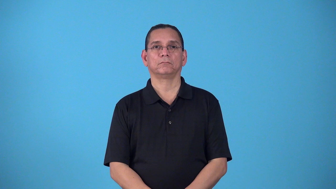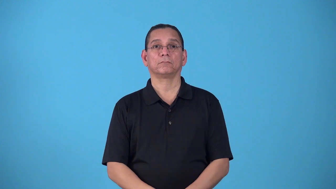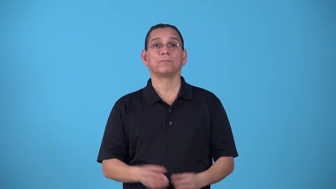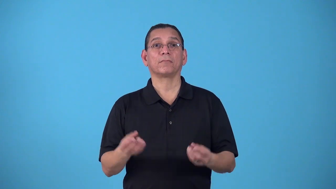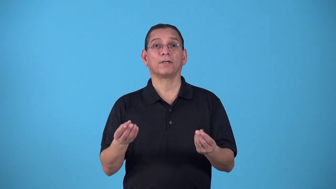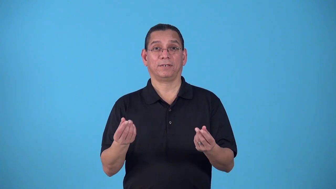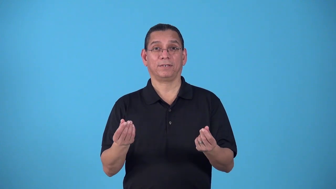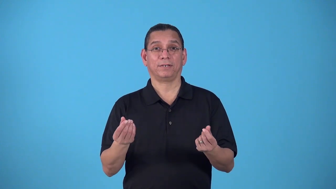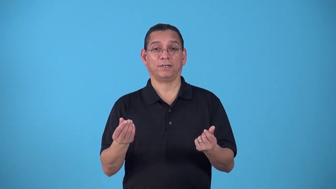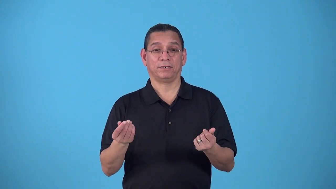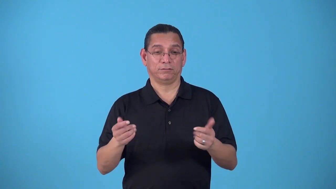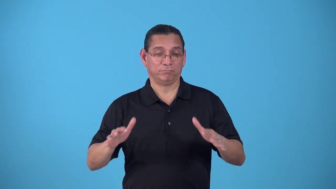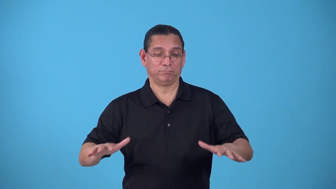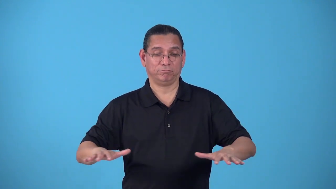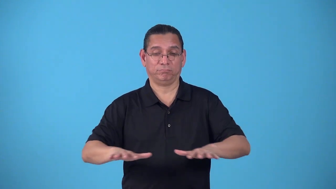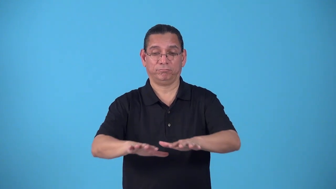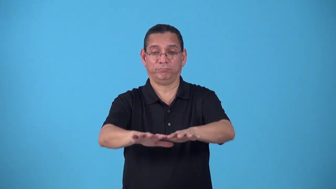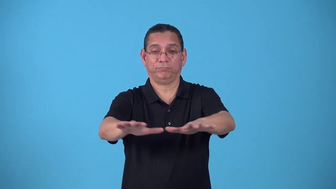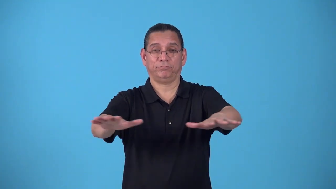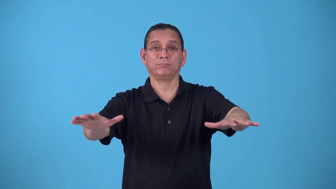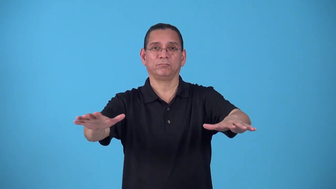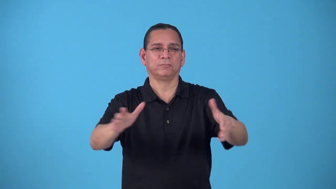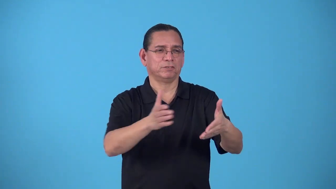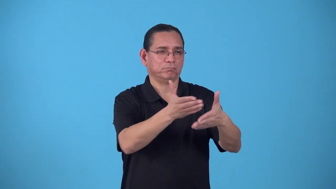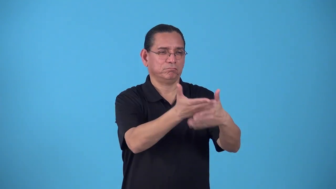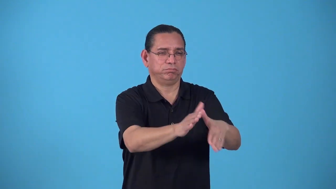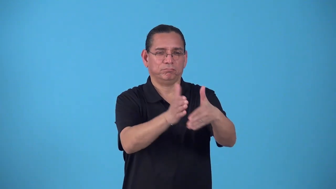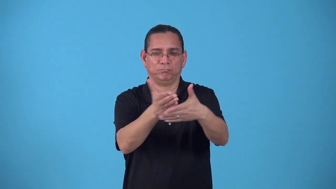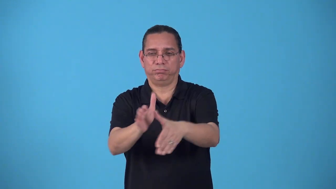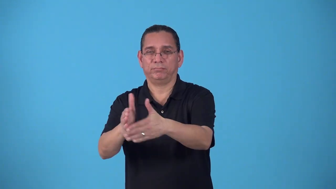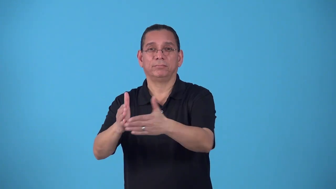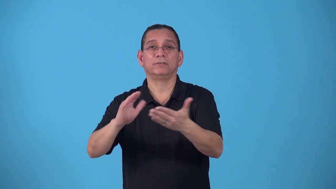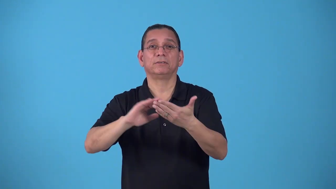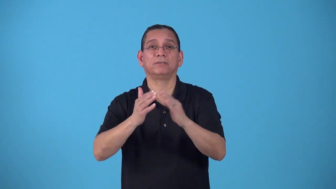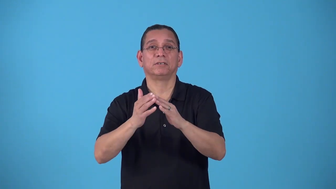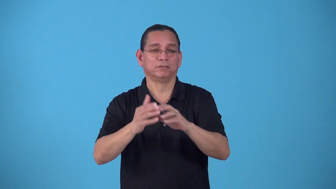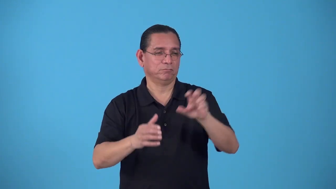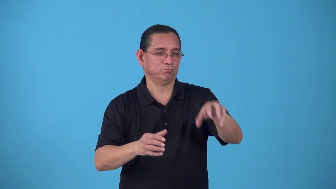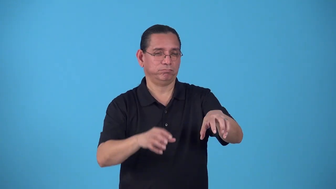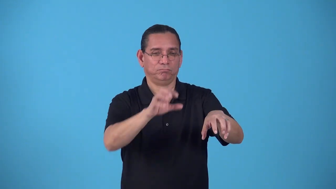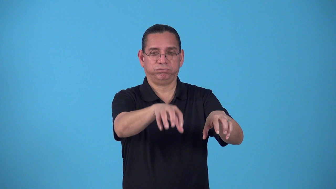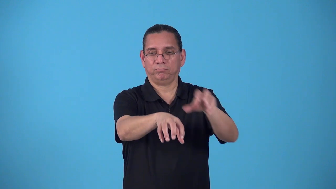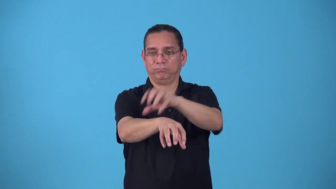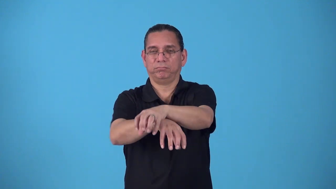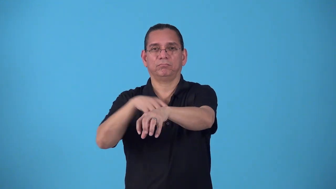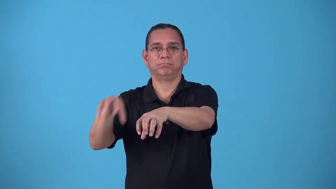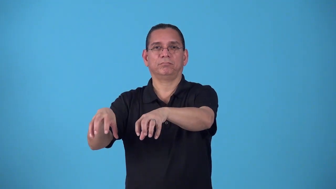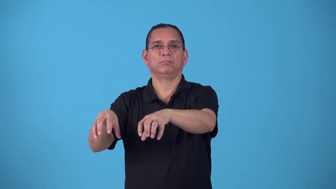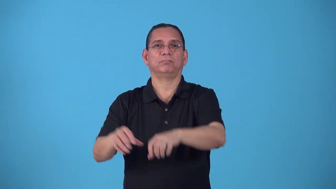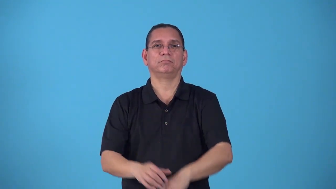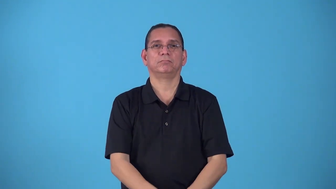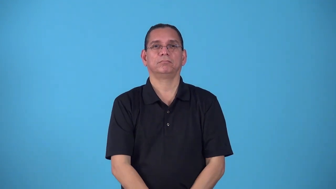subdivision